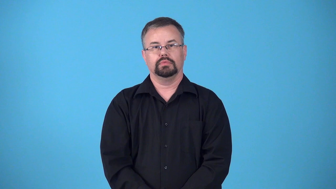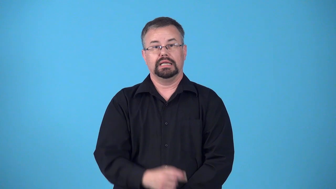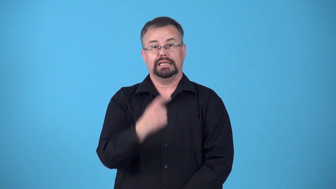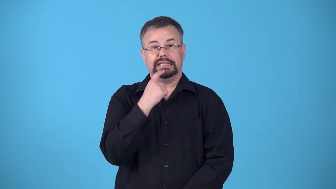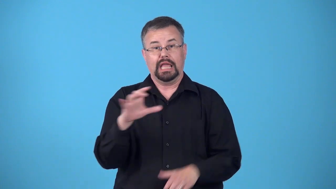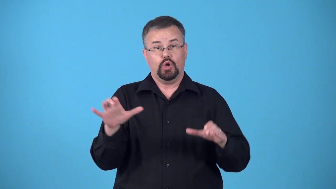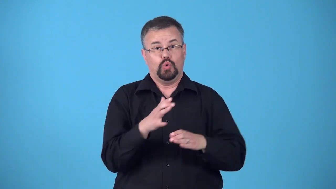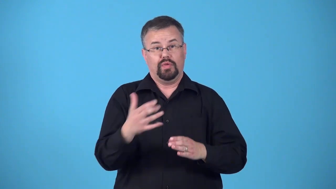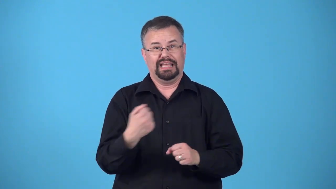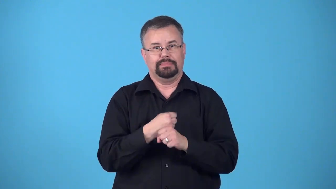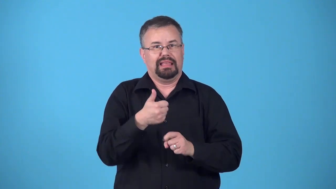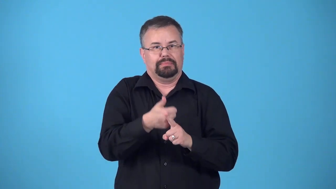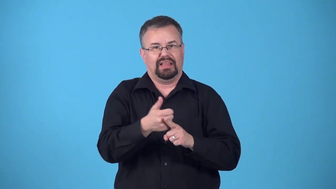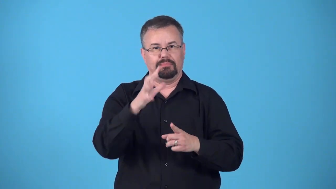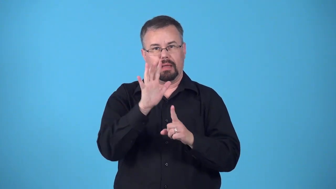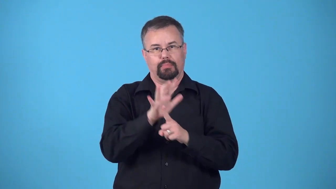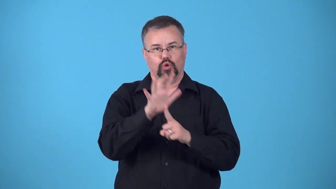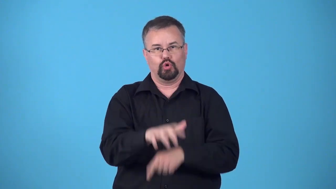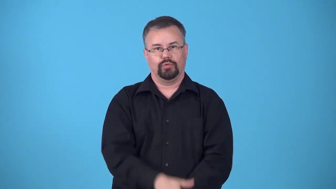playing to the gallery